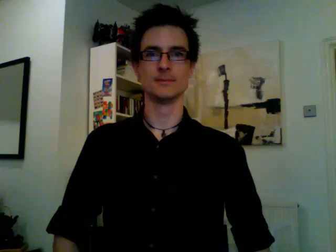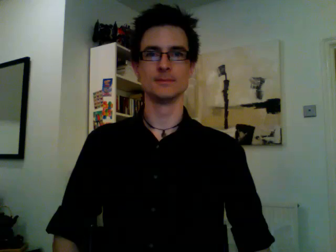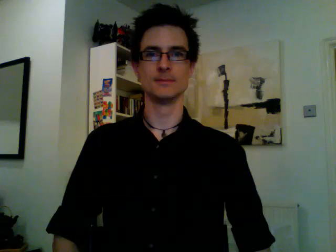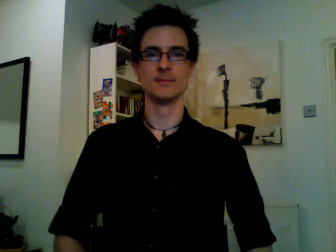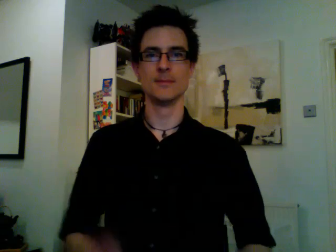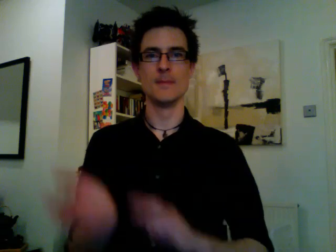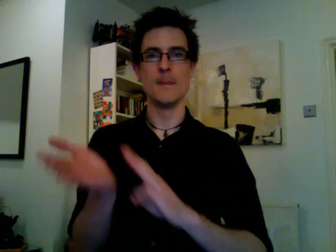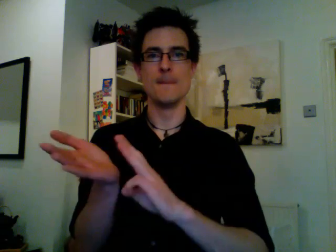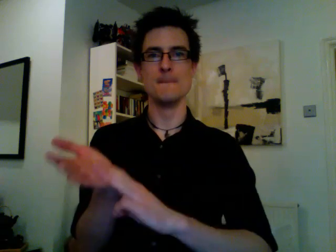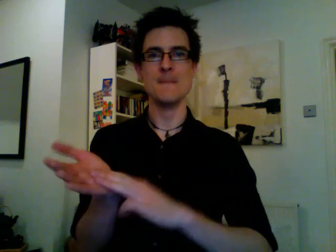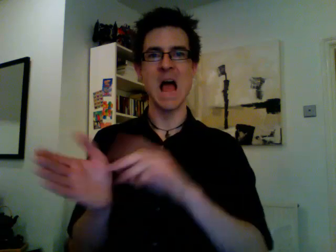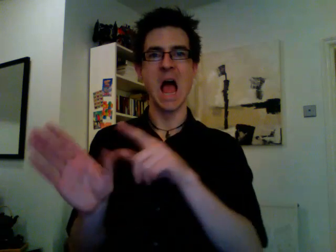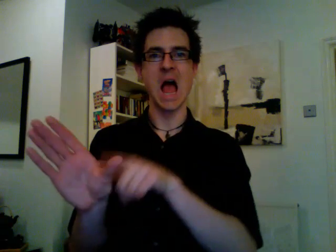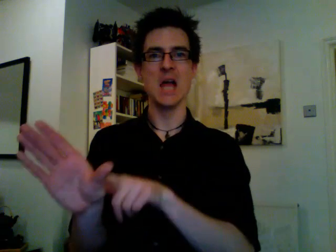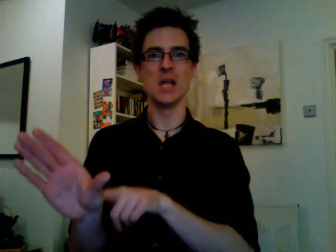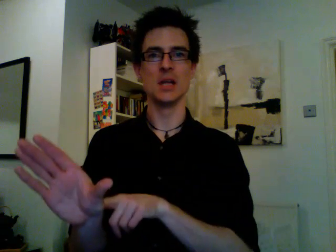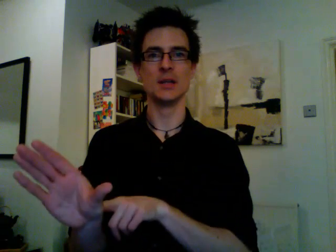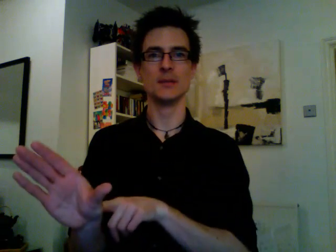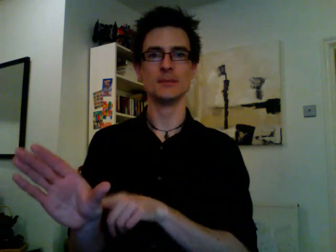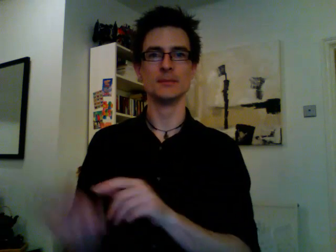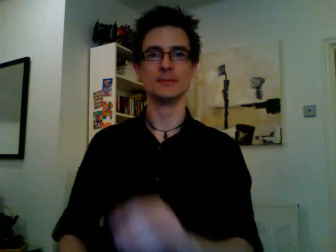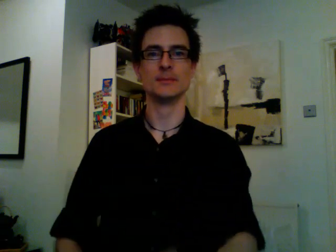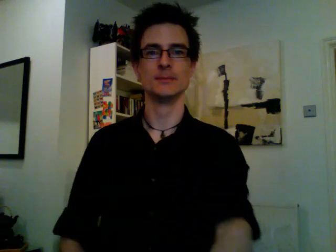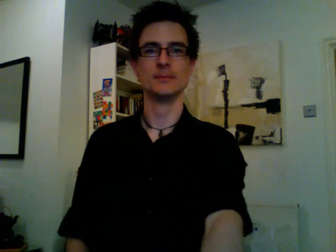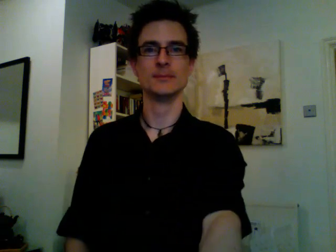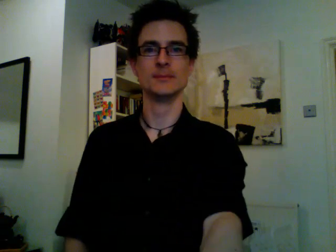may